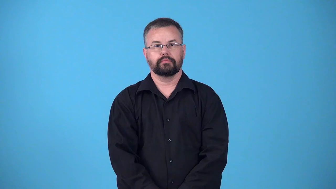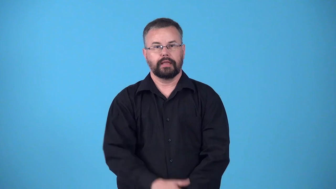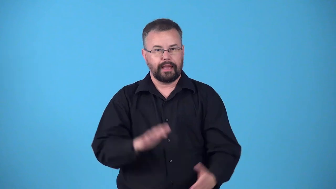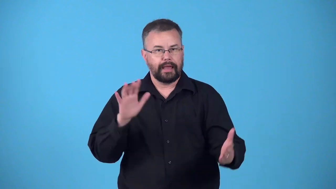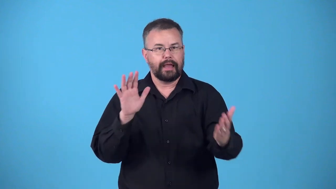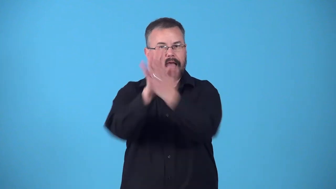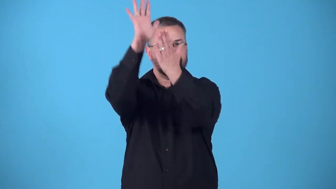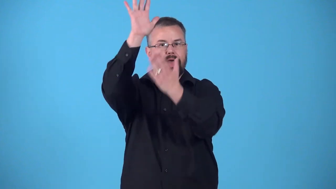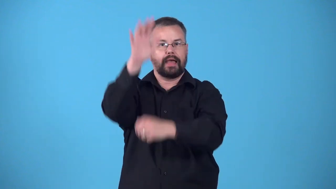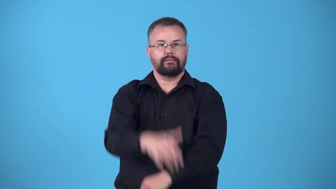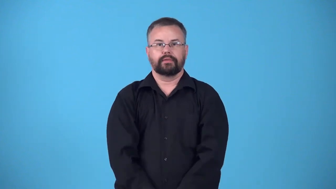give me five,high five